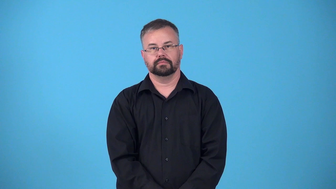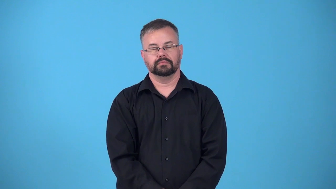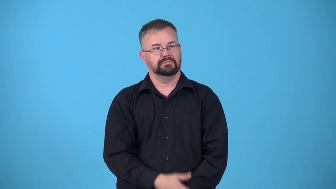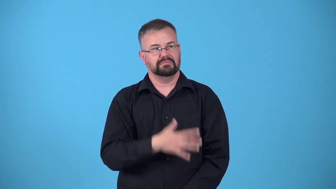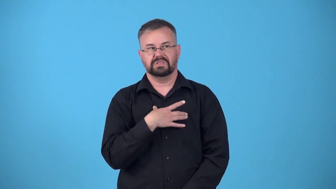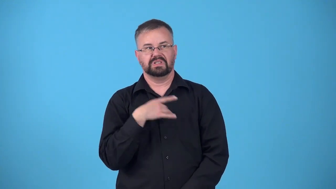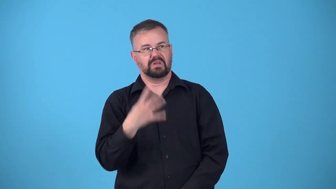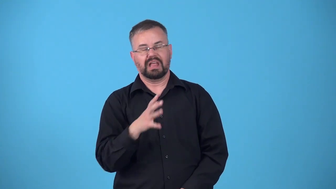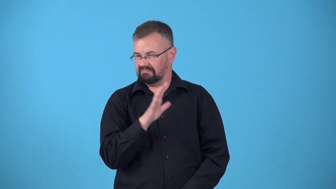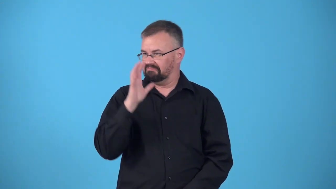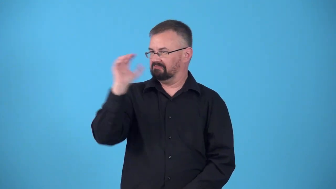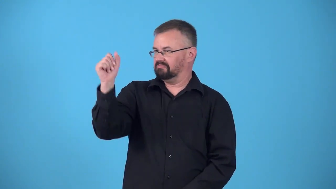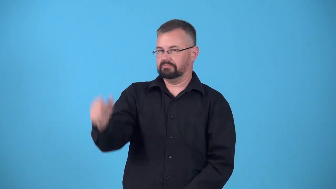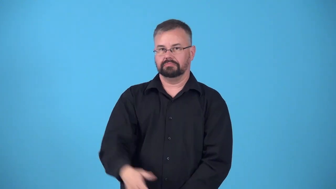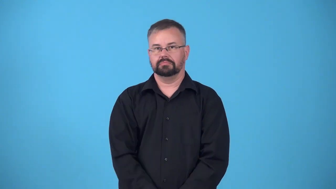walk away from